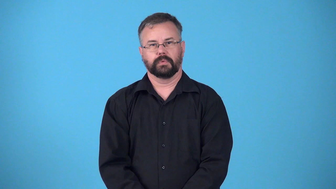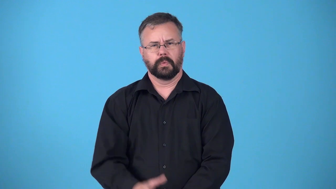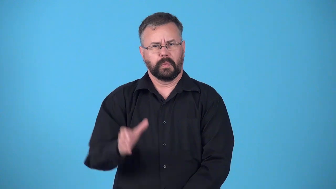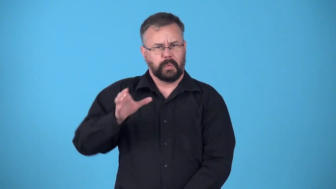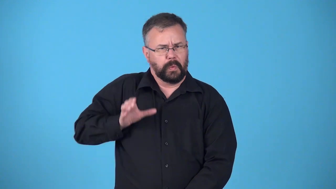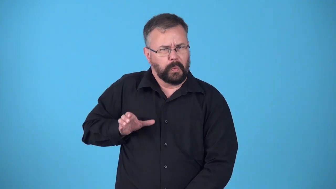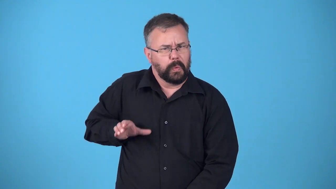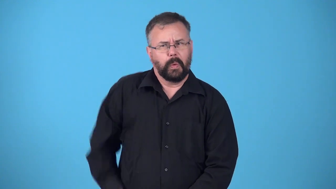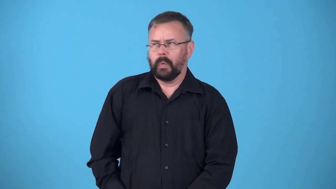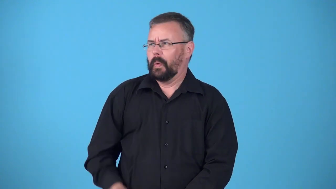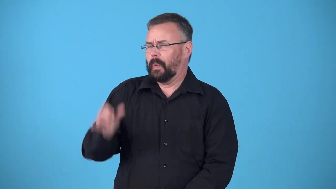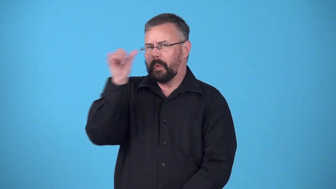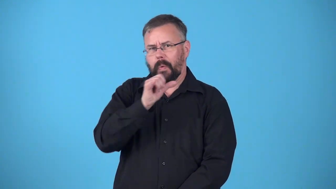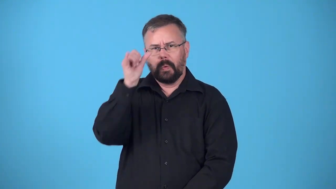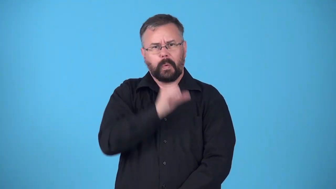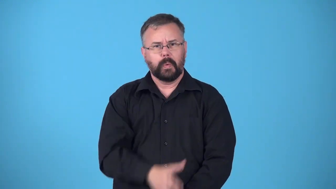clean up